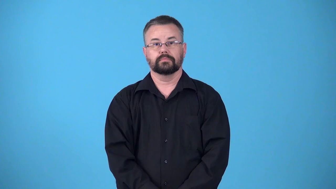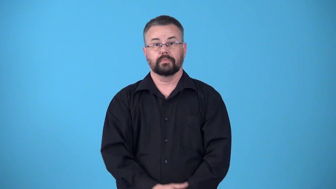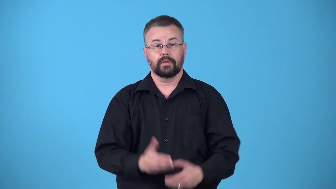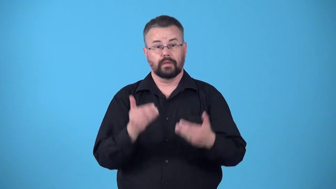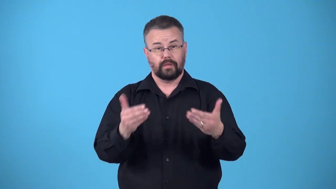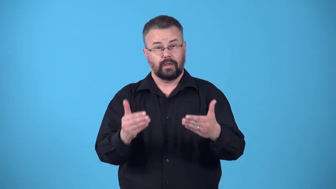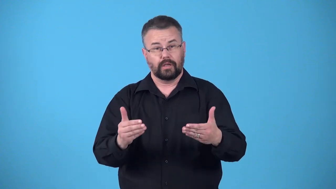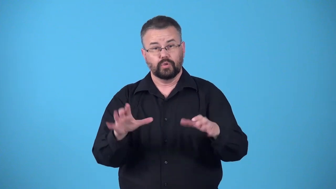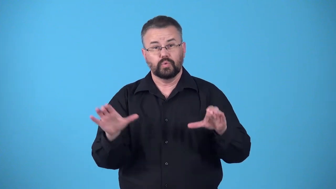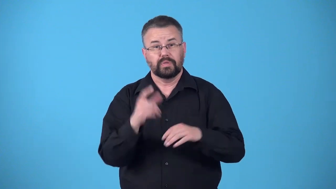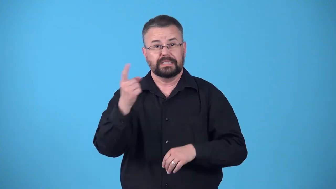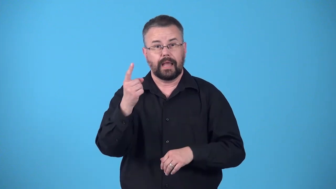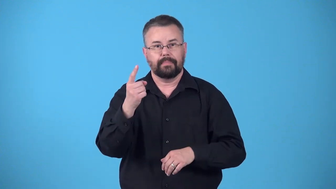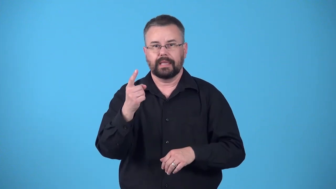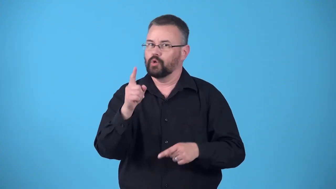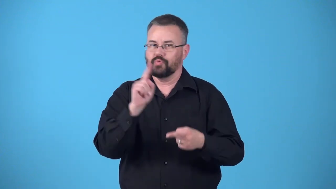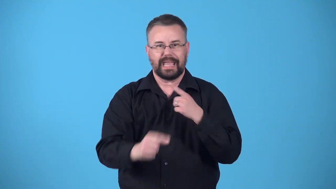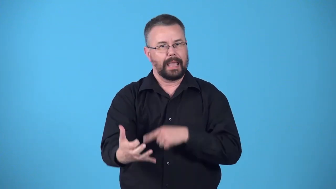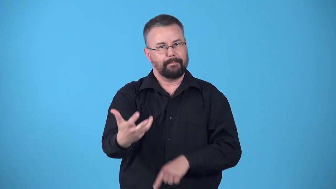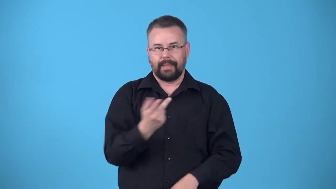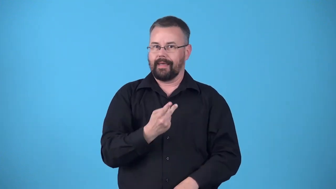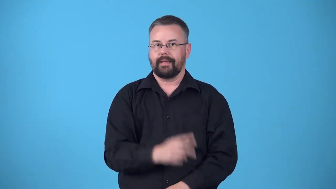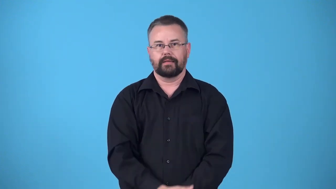burn your bridges